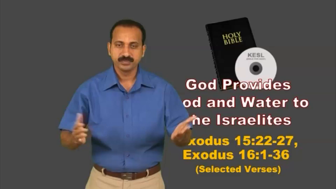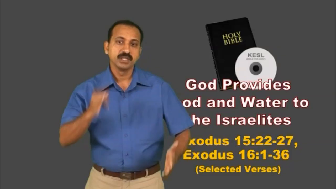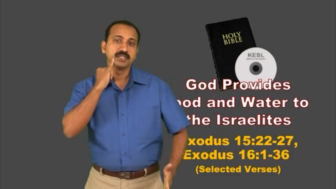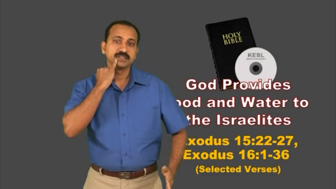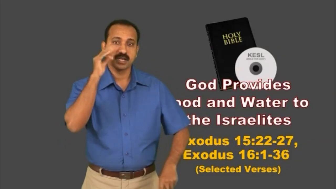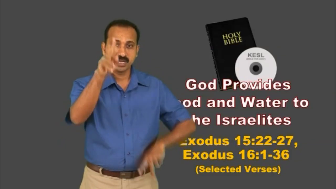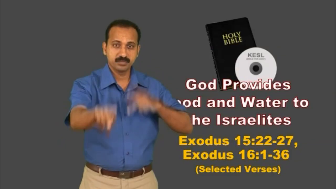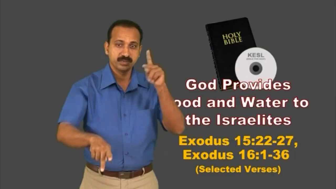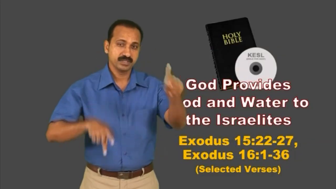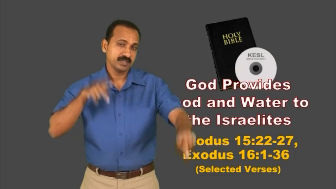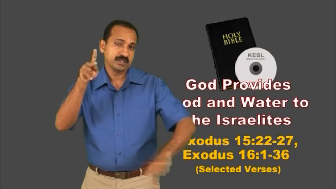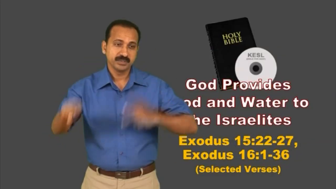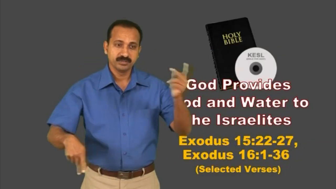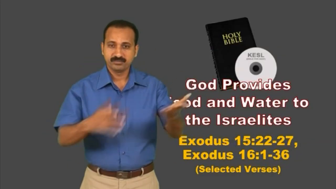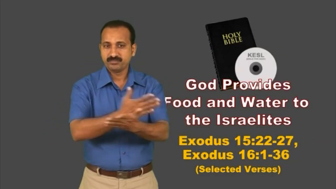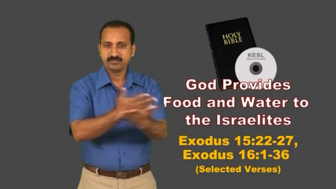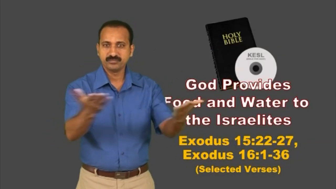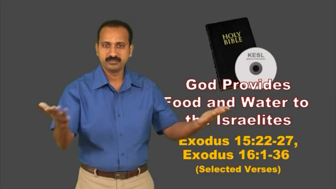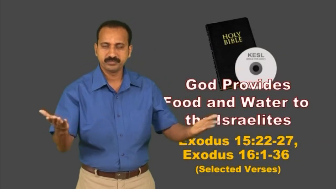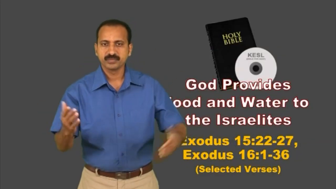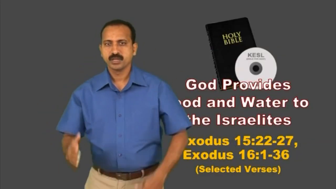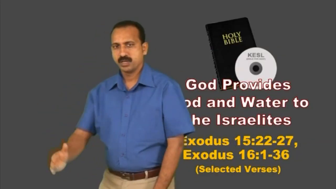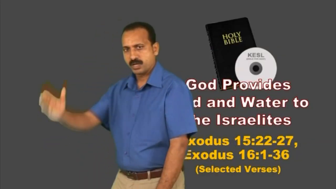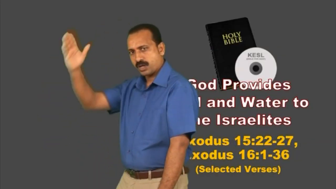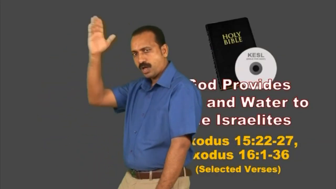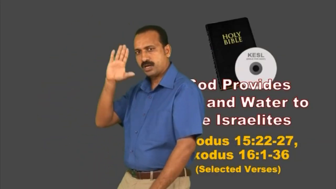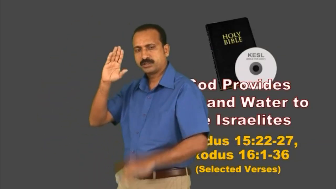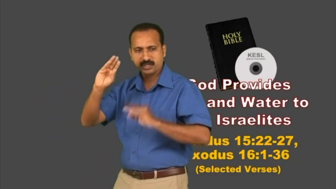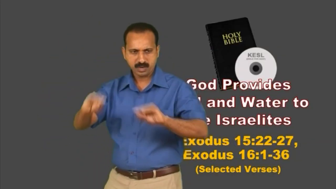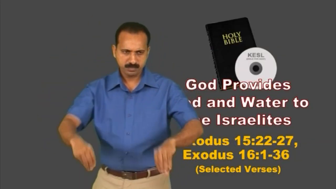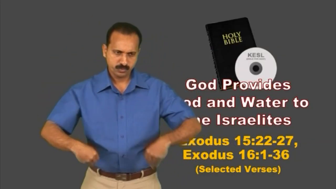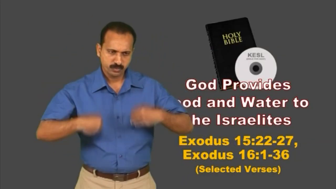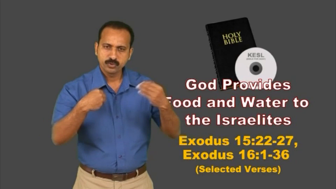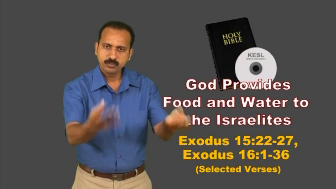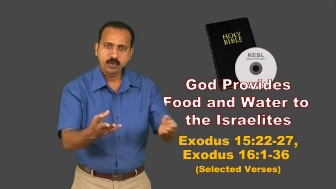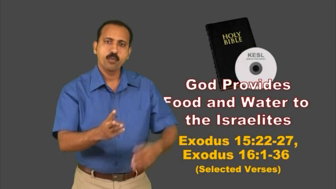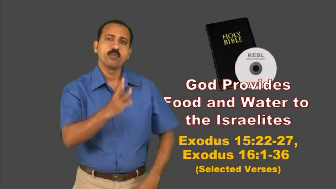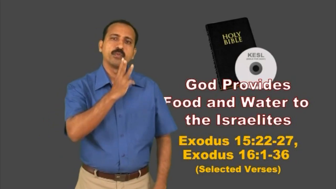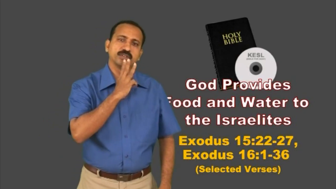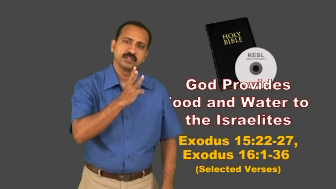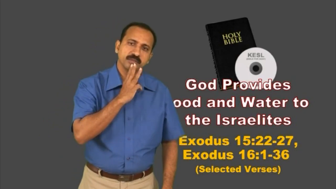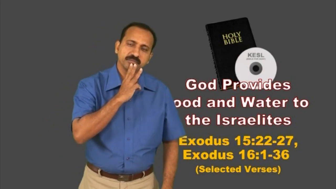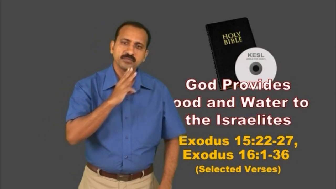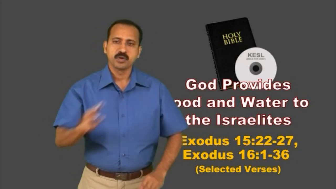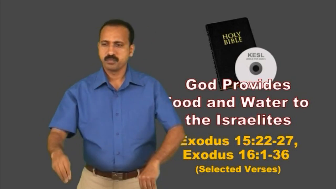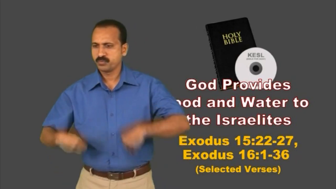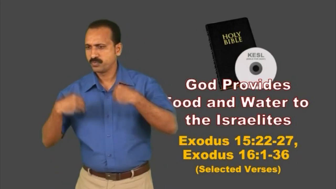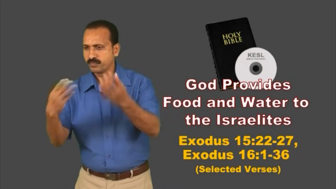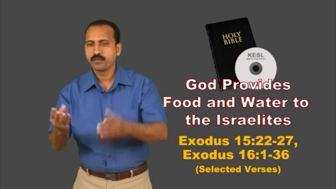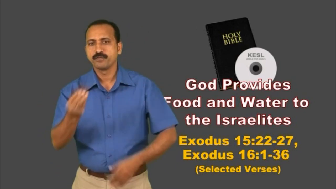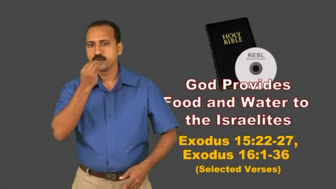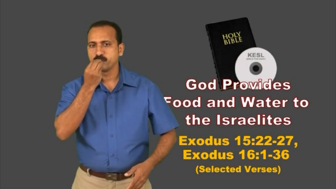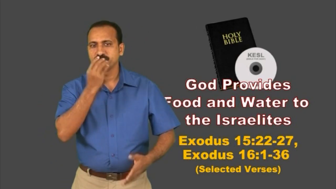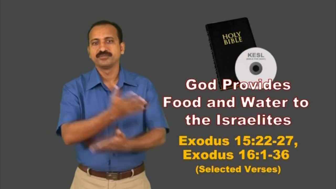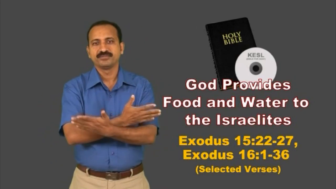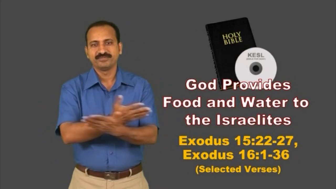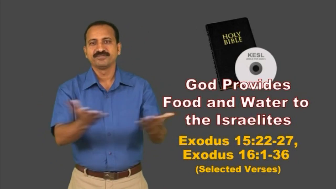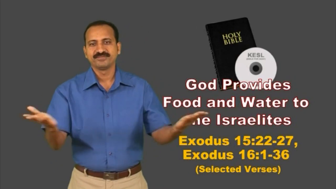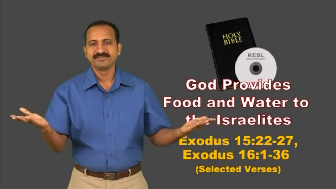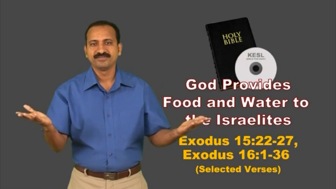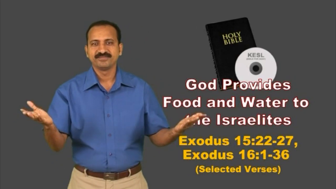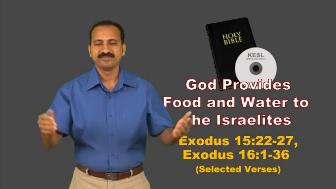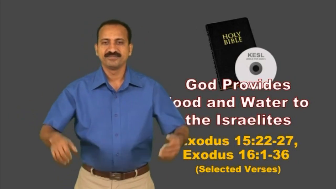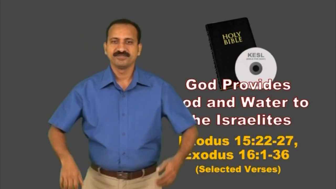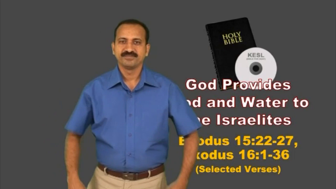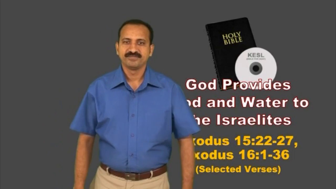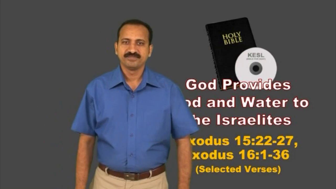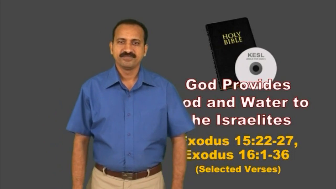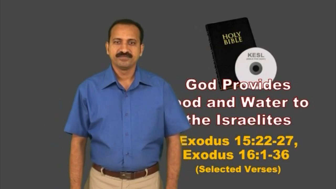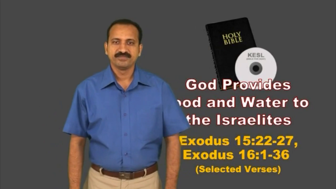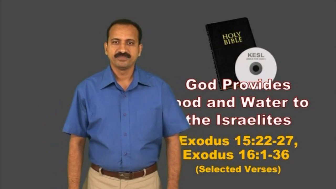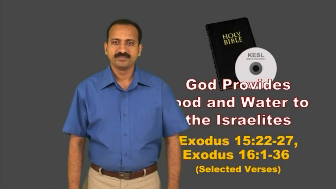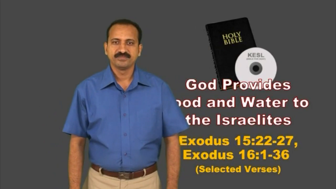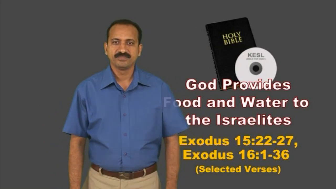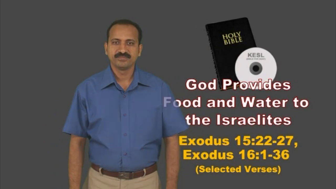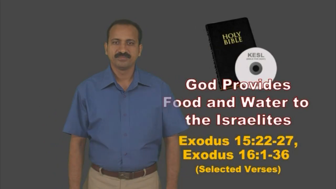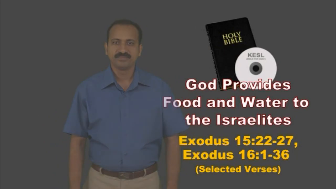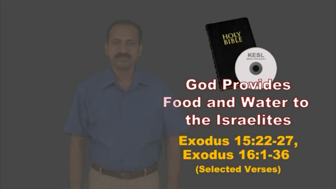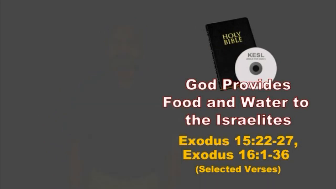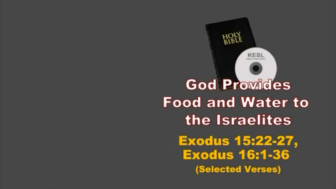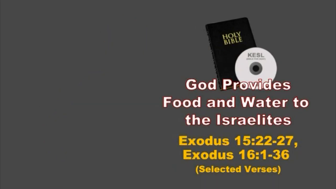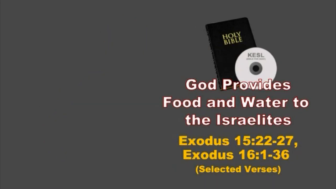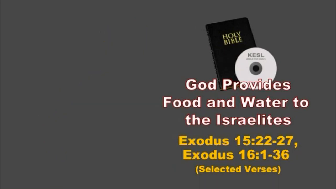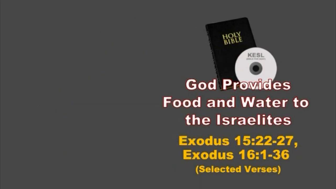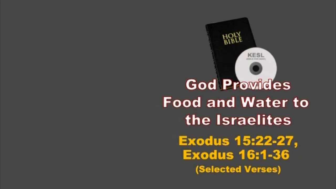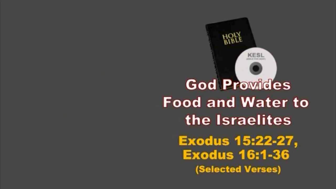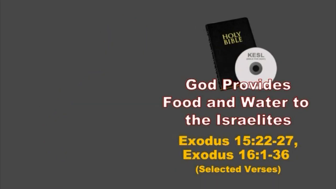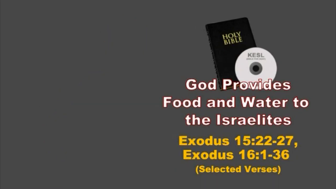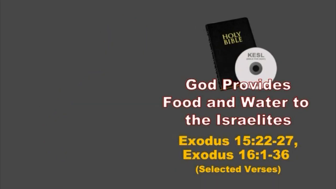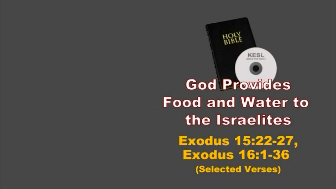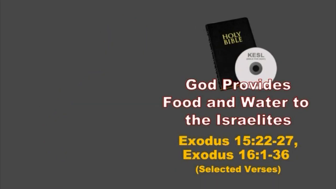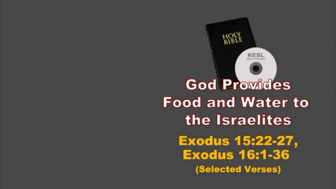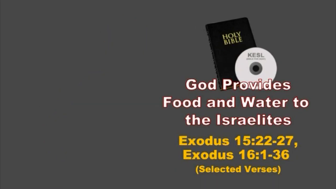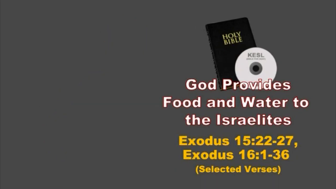God Provides Food and Water to the Israelites